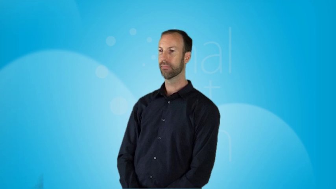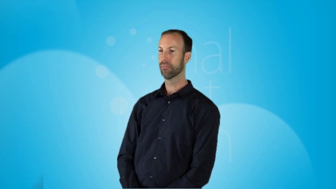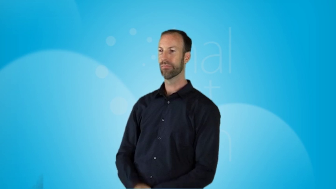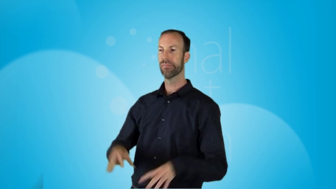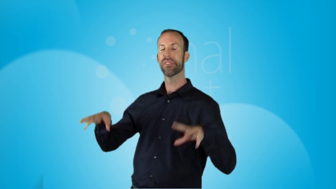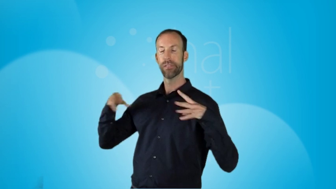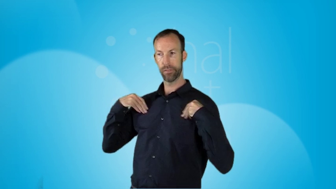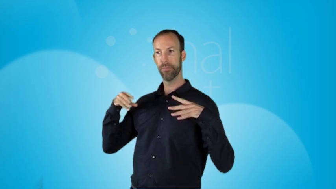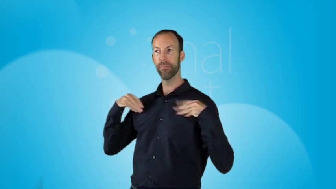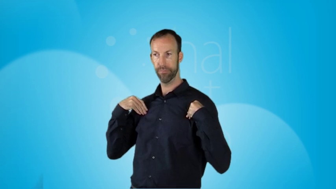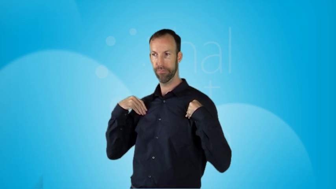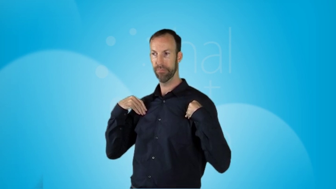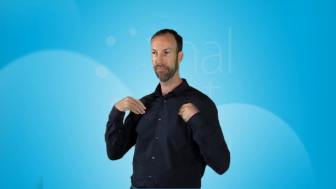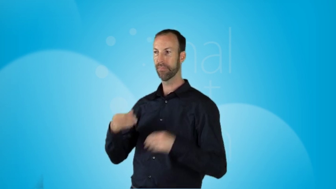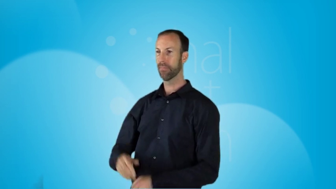acceptable